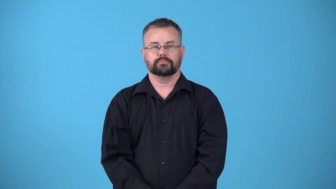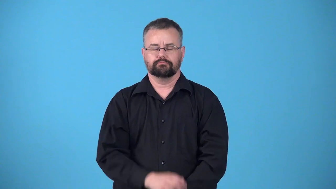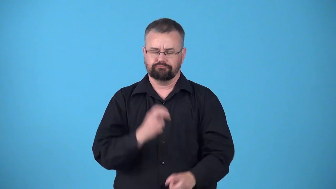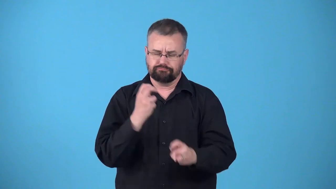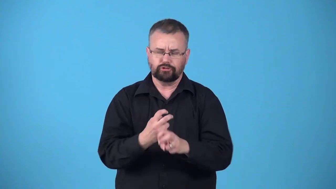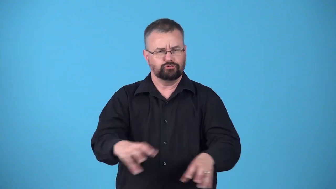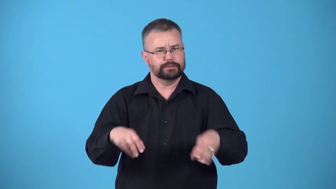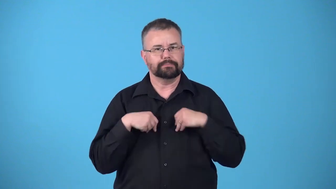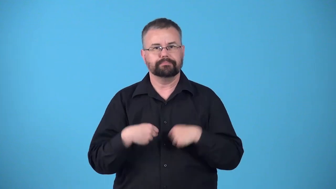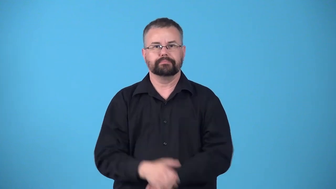bitter pill to swallow